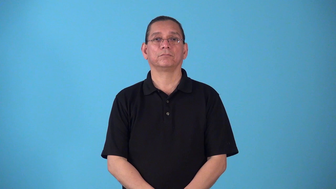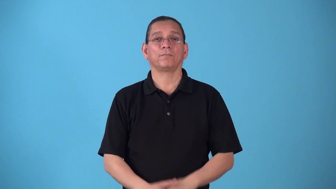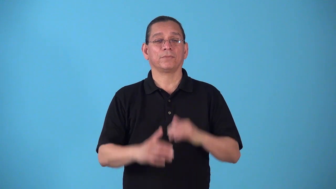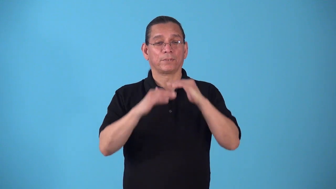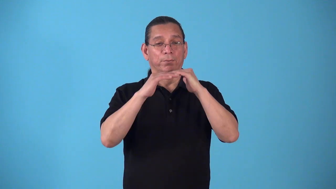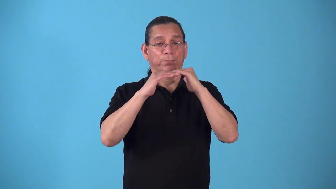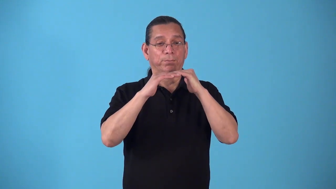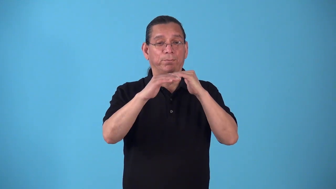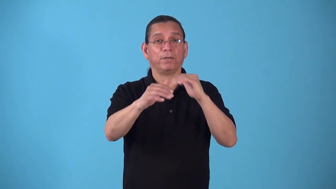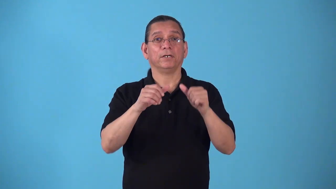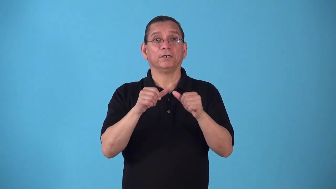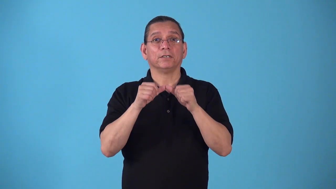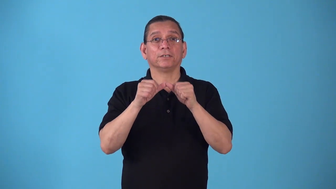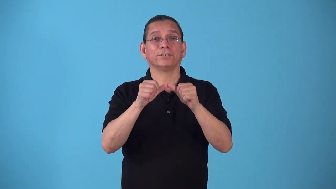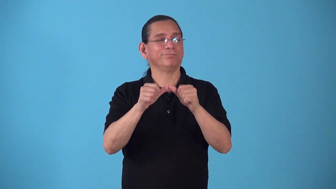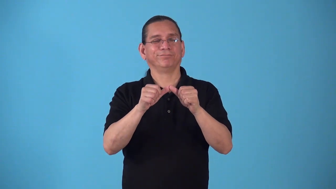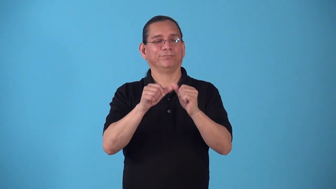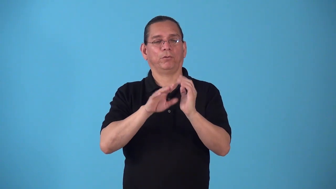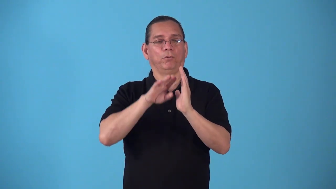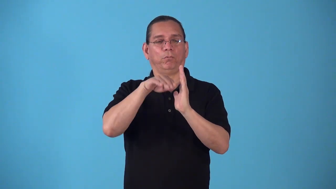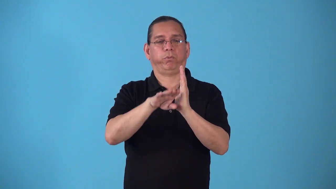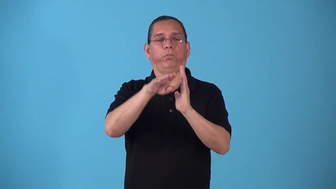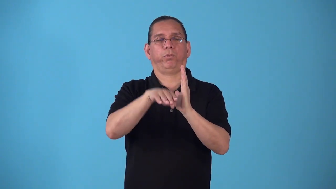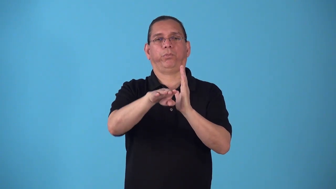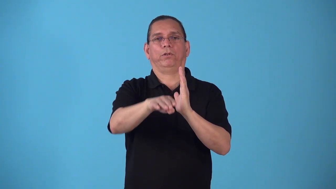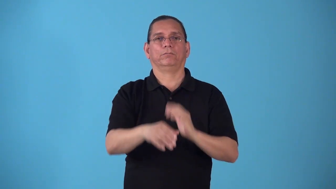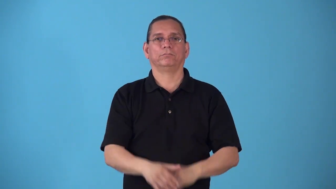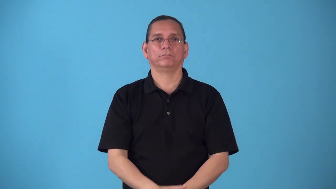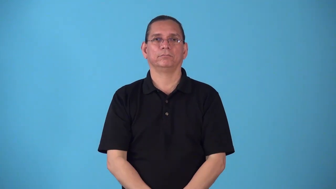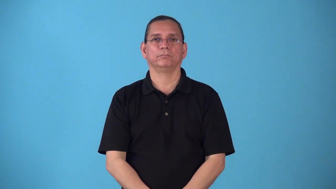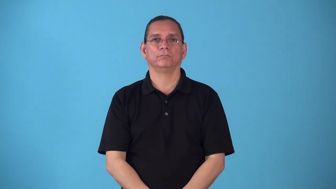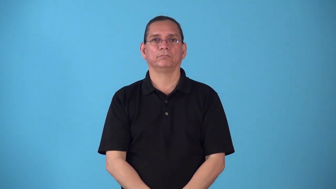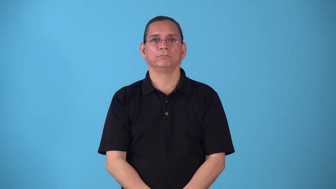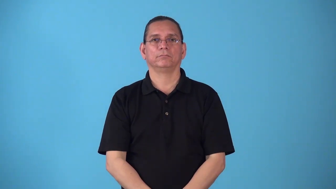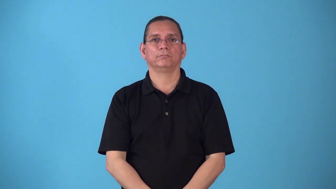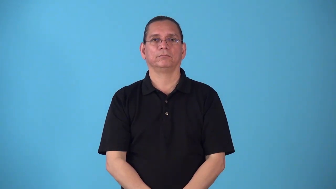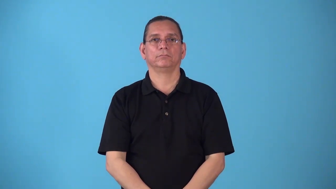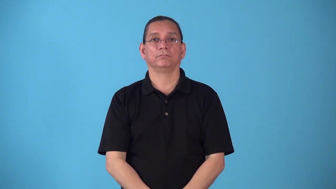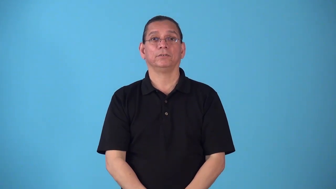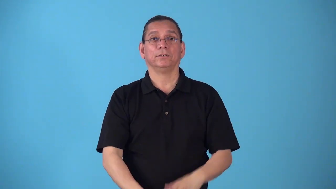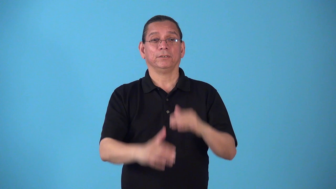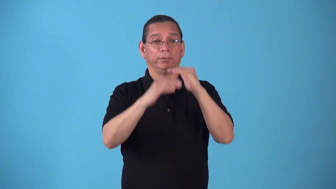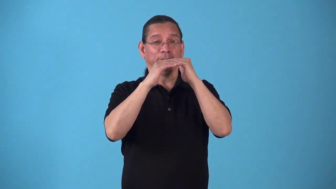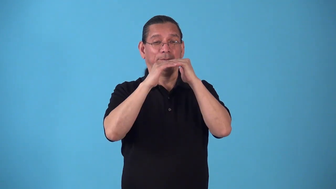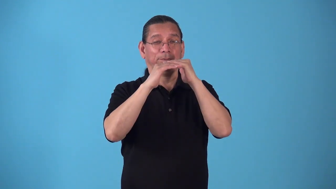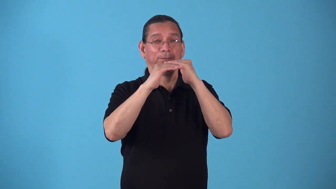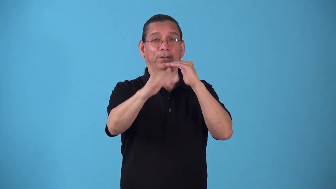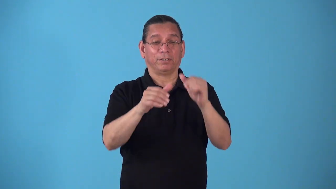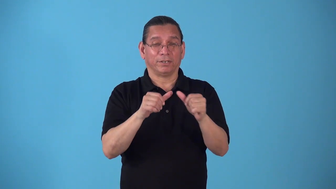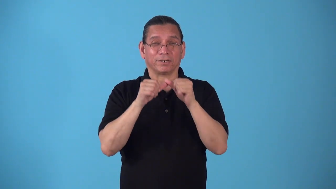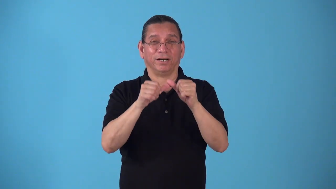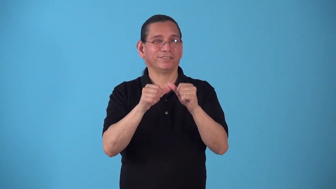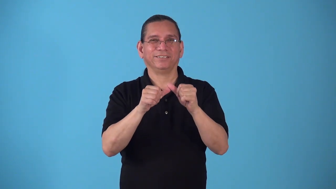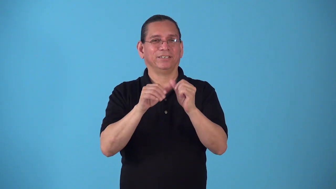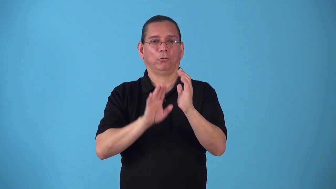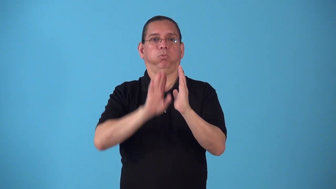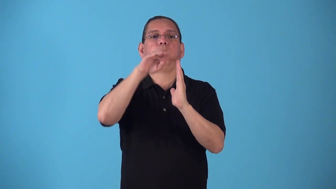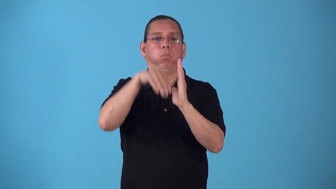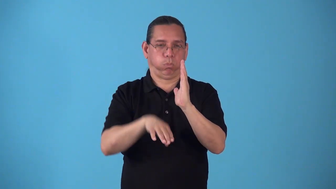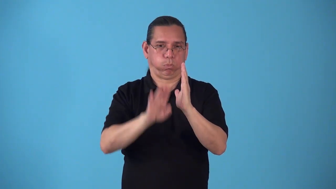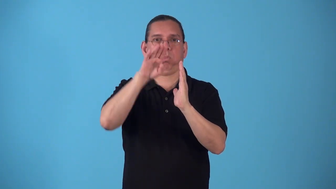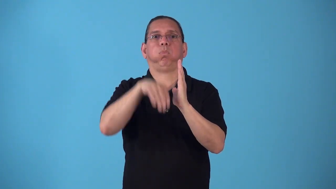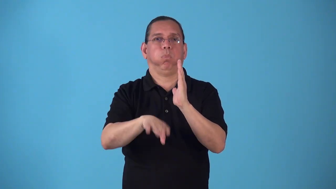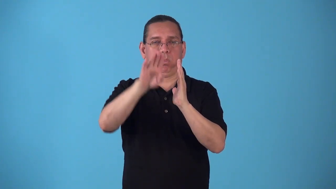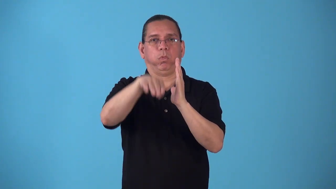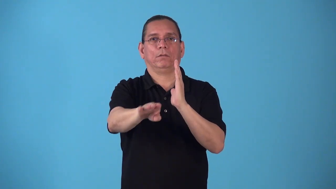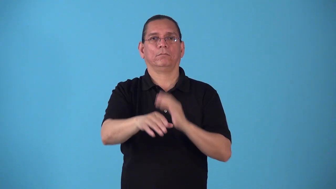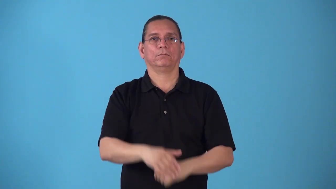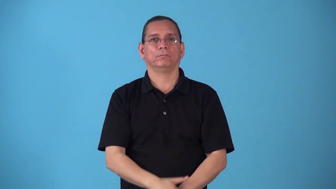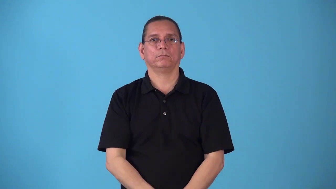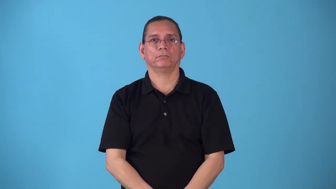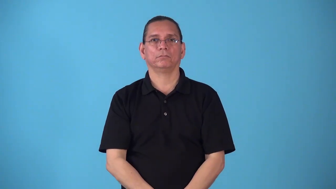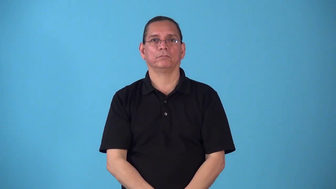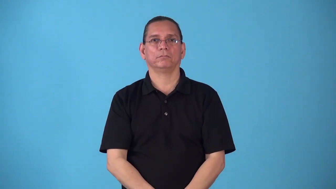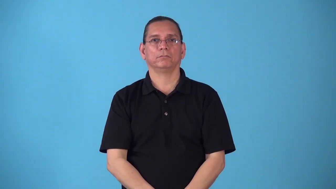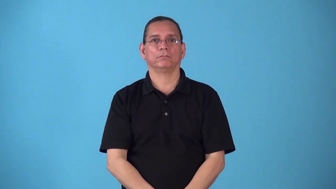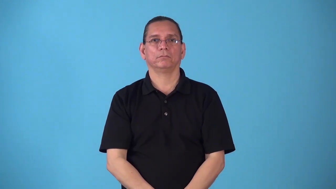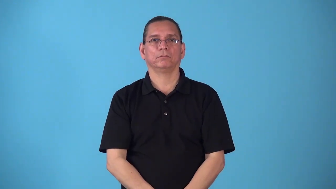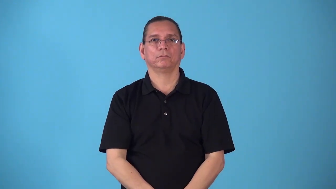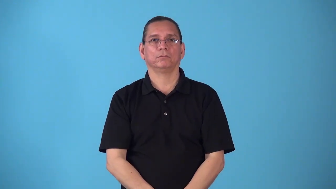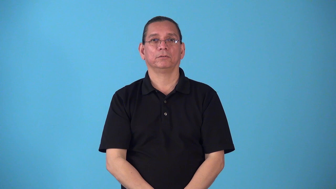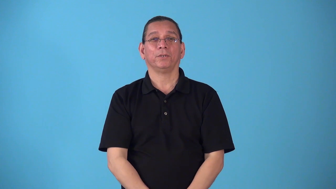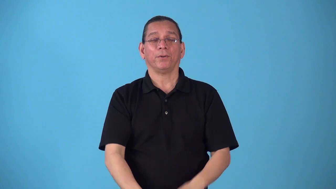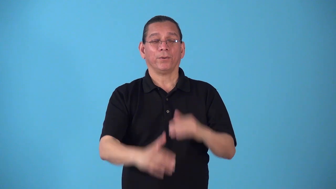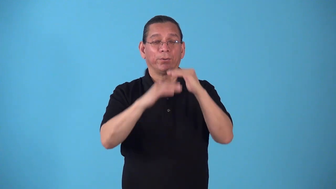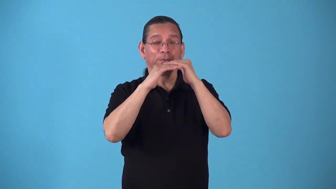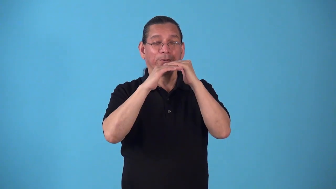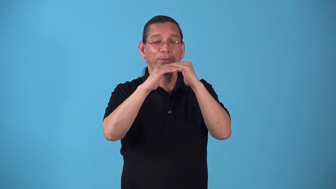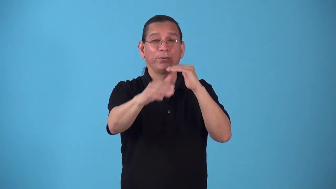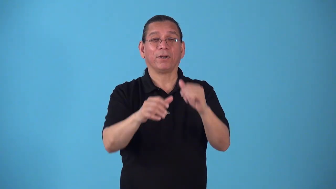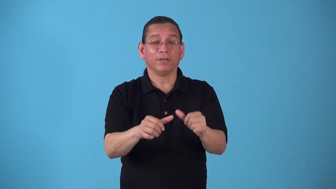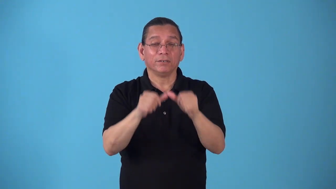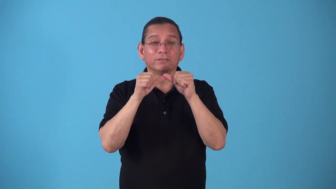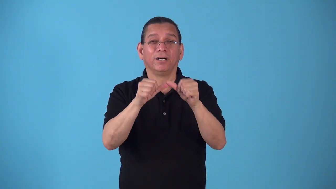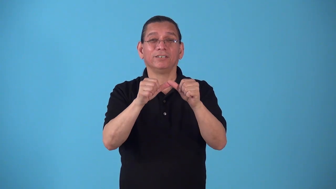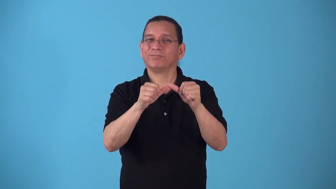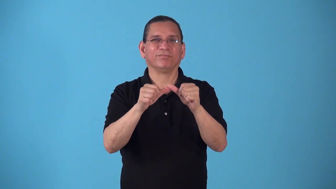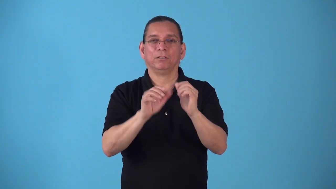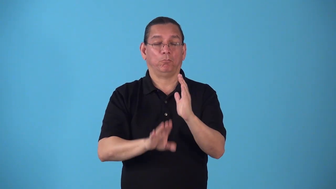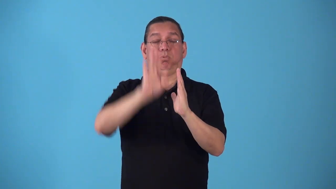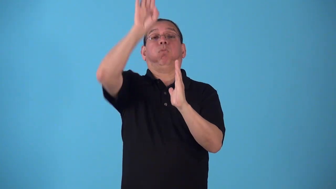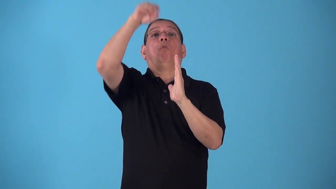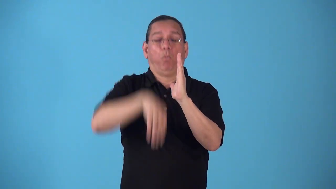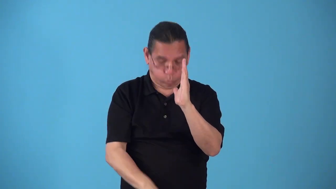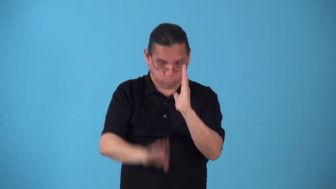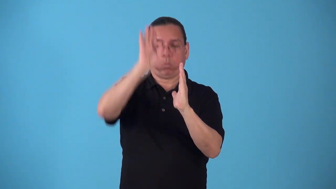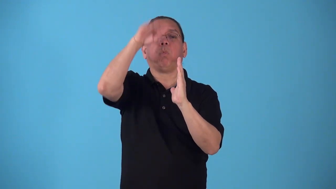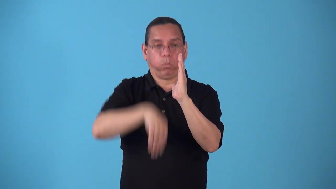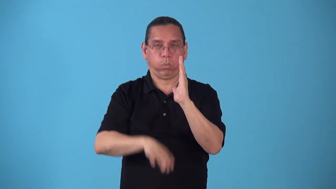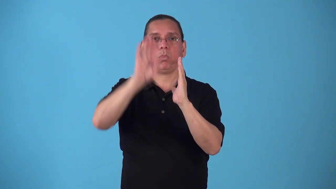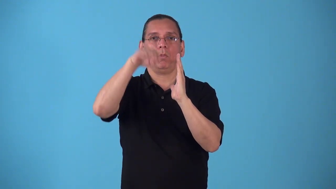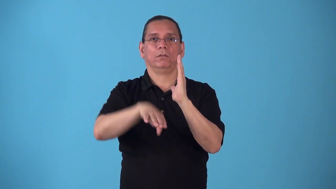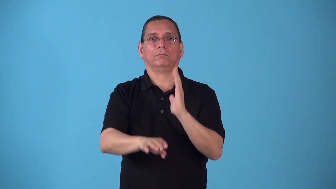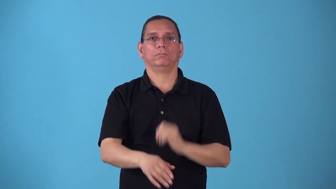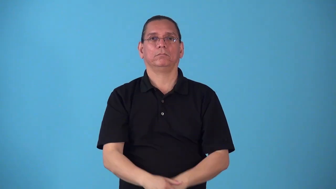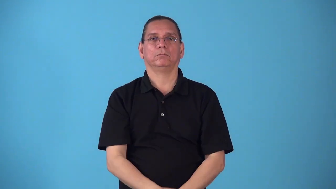spotty,spottier,spottiest-inconsistent